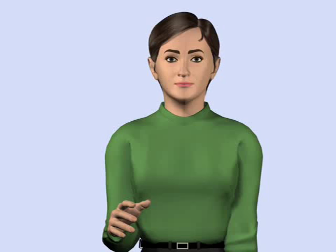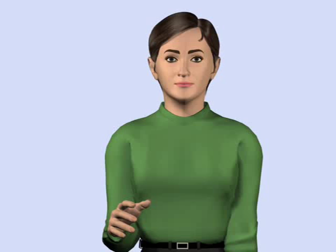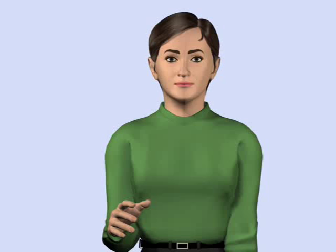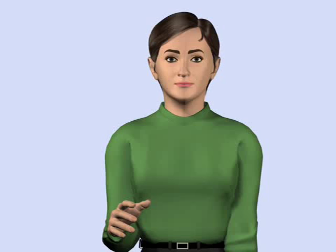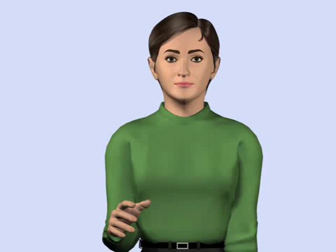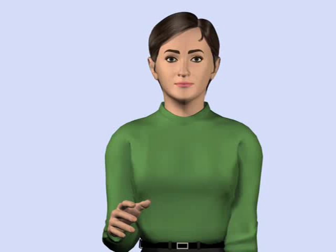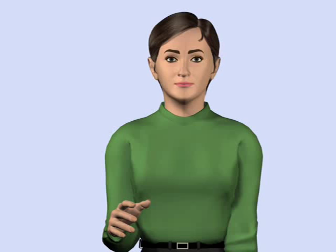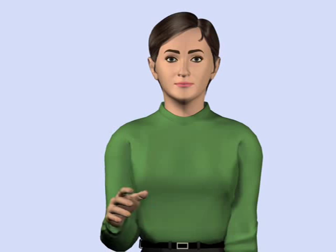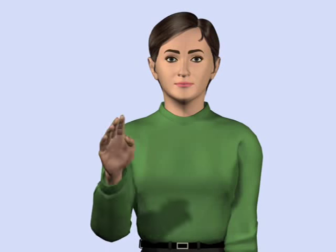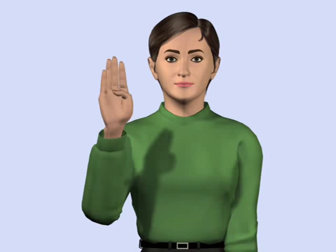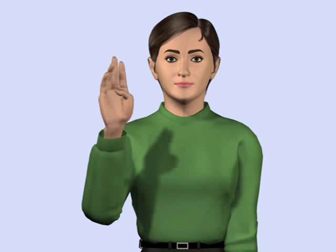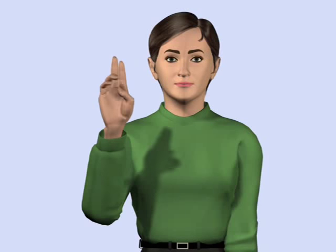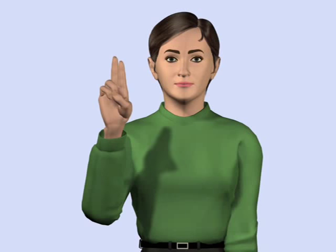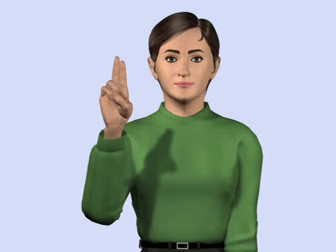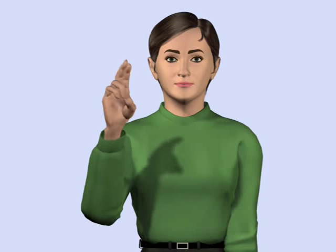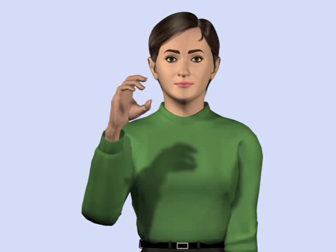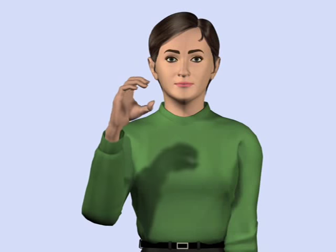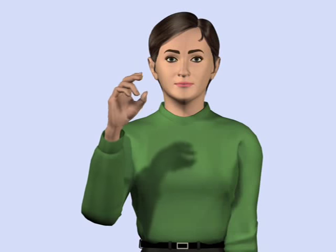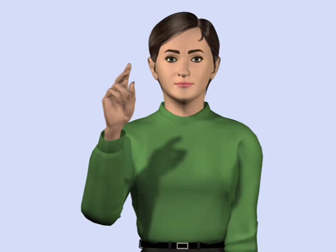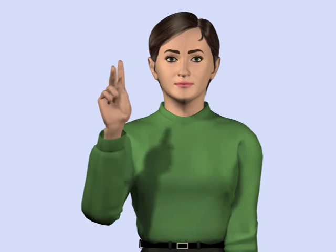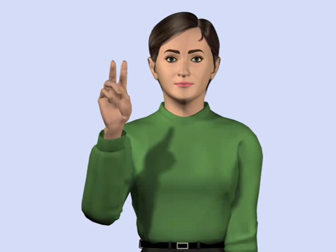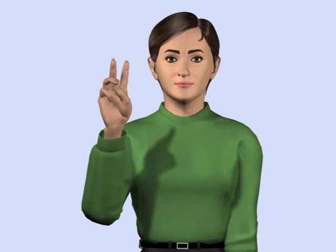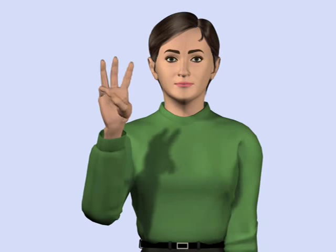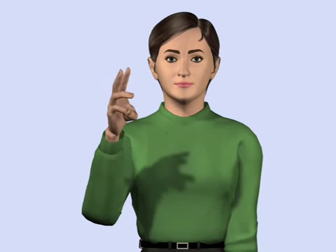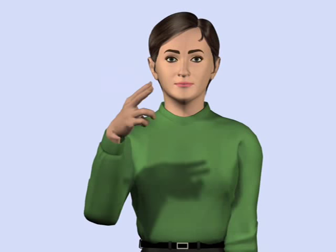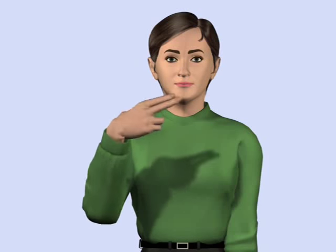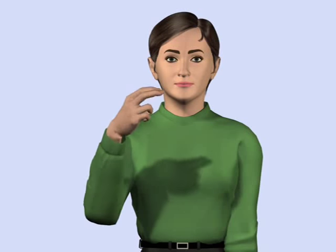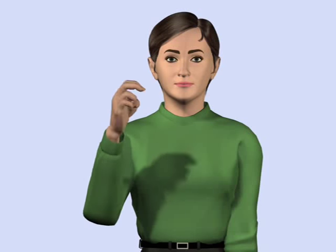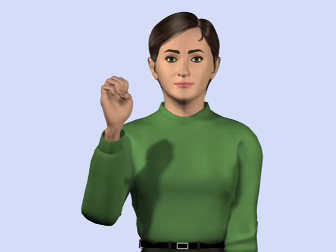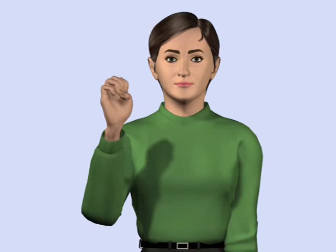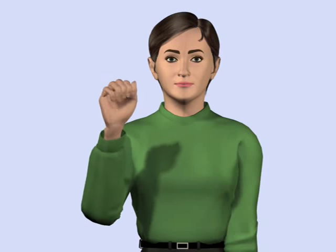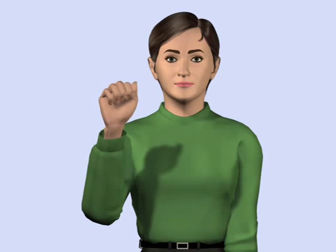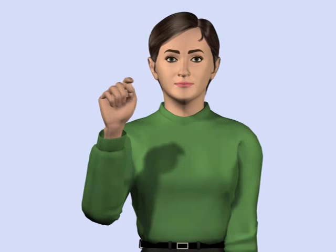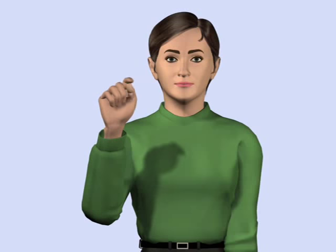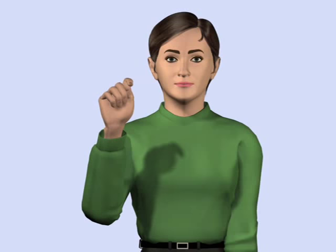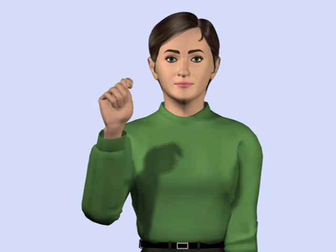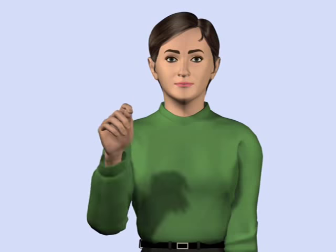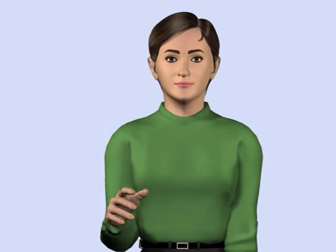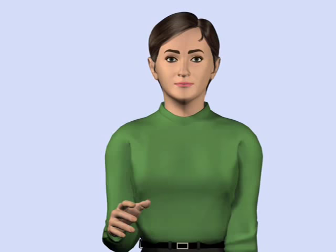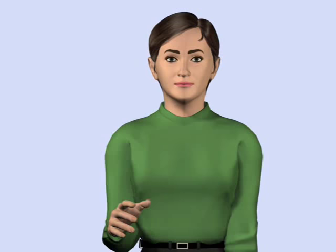buckwheat